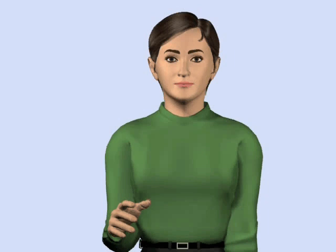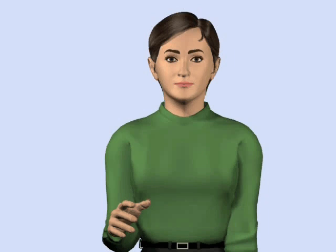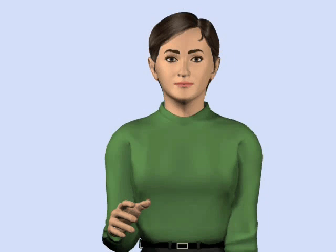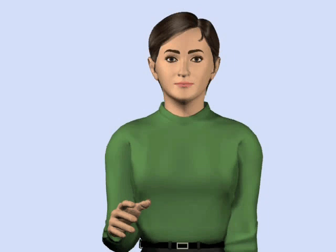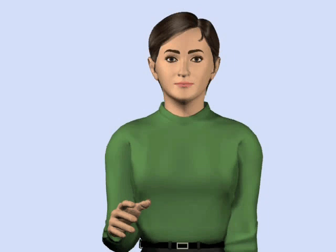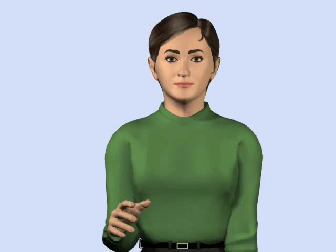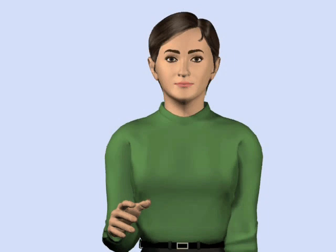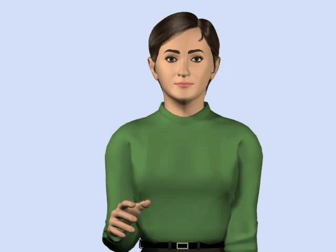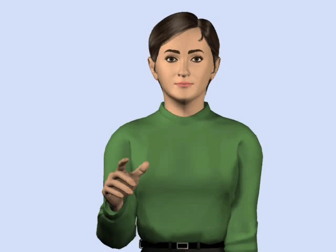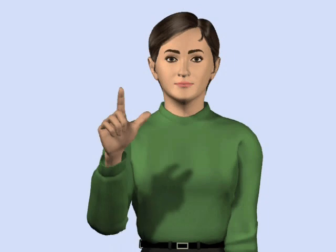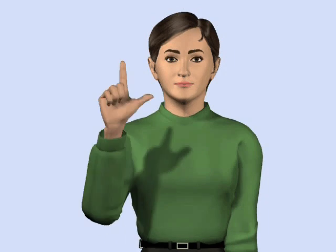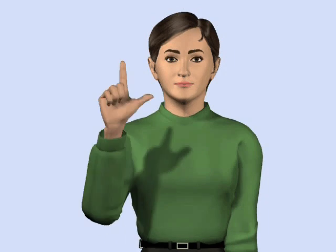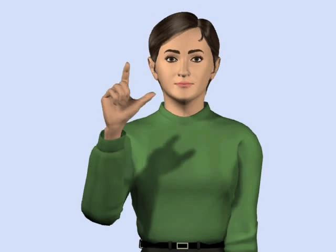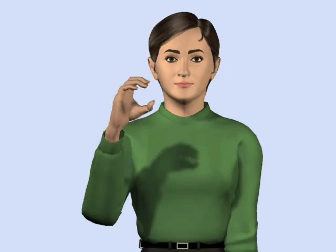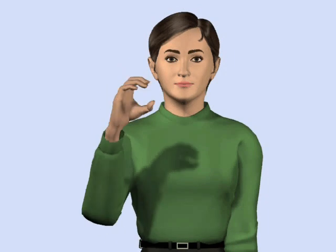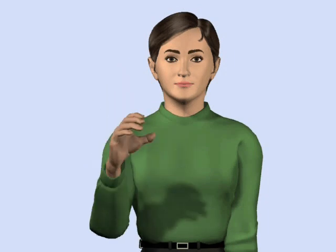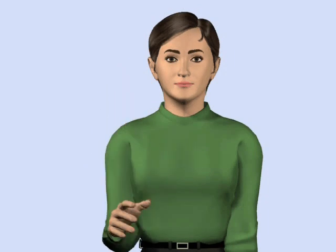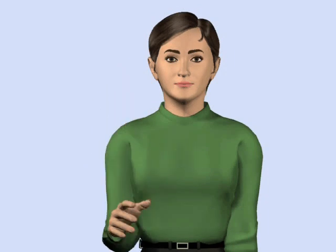Lake Charles